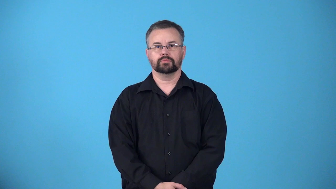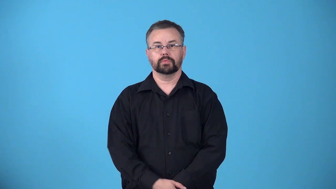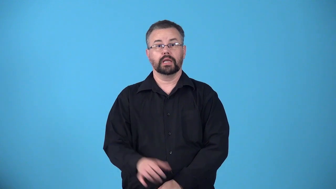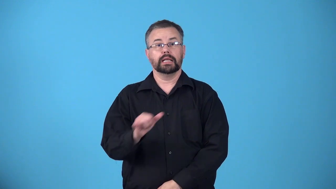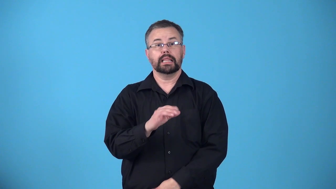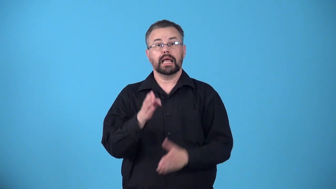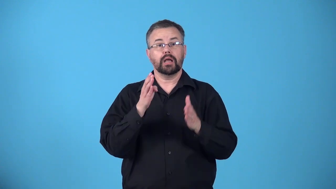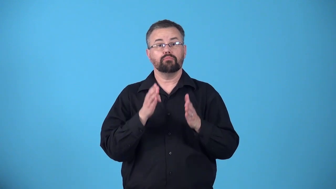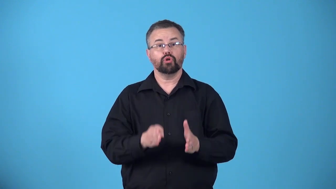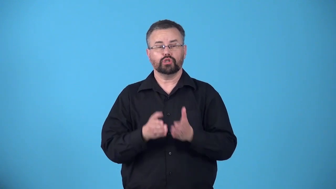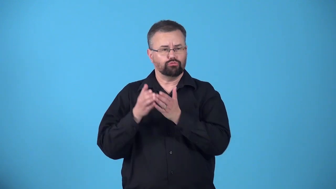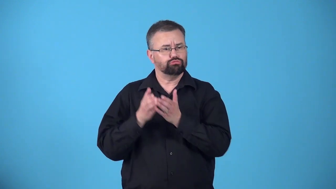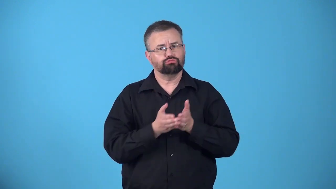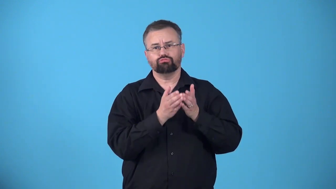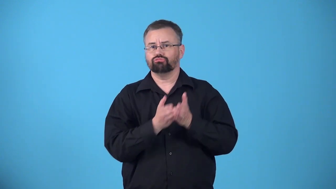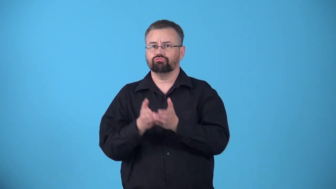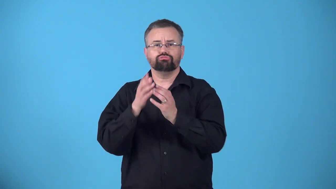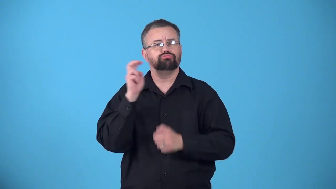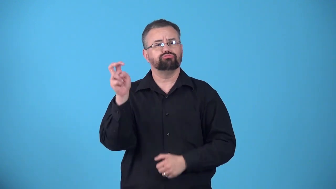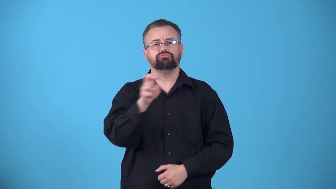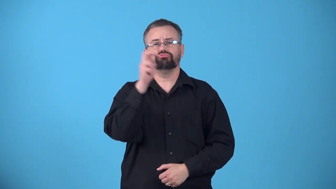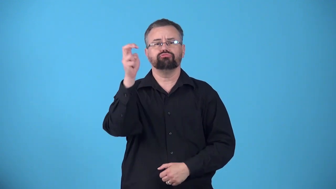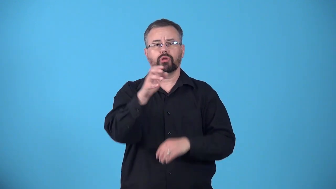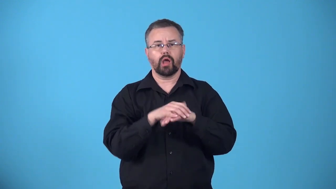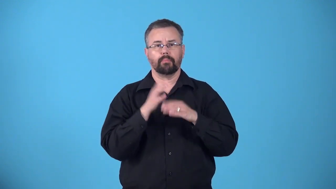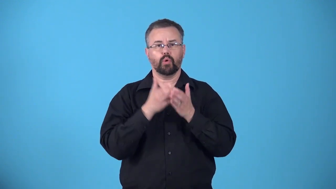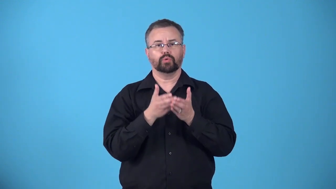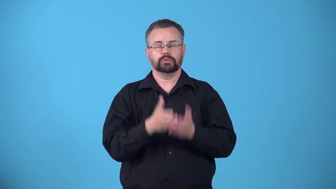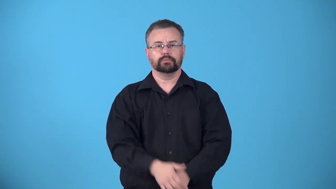seamanlike